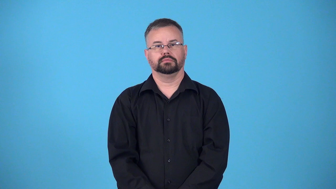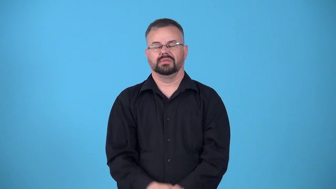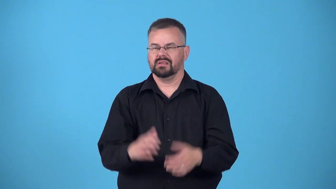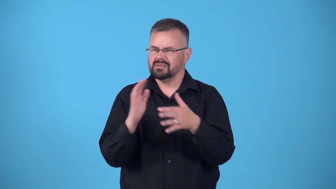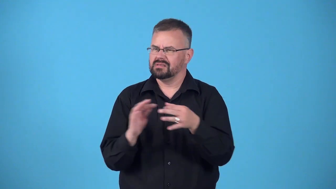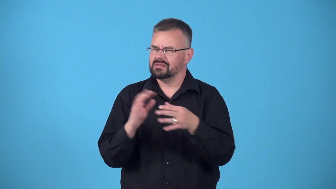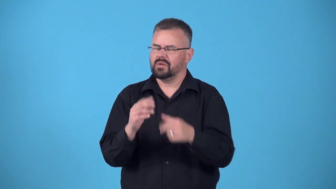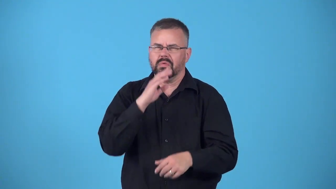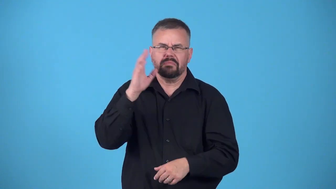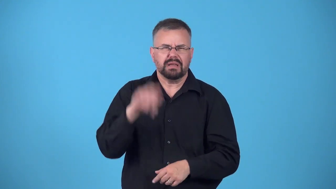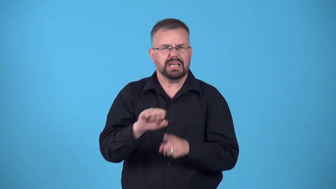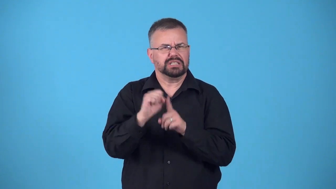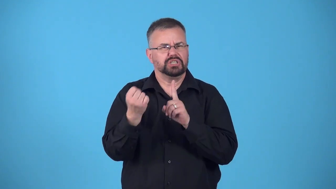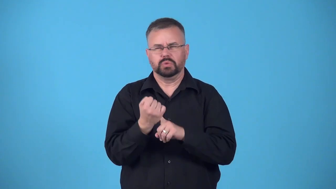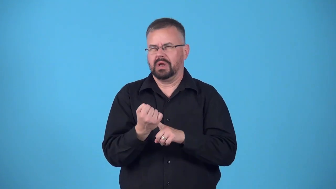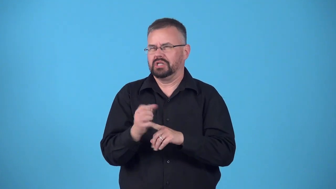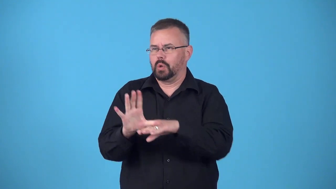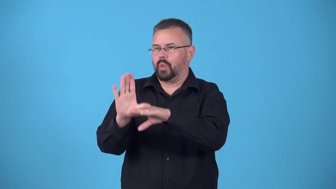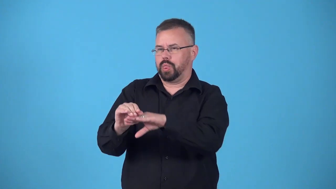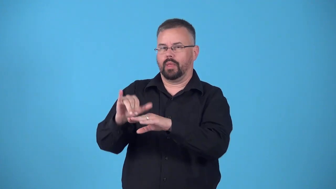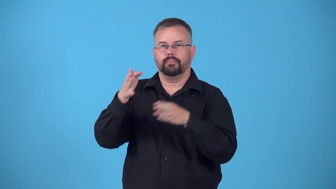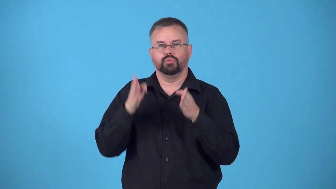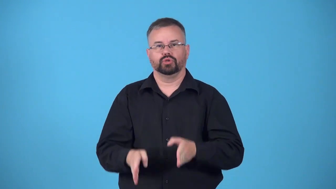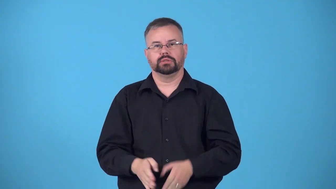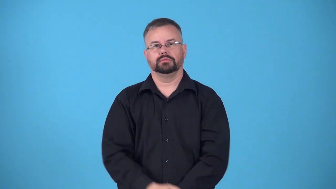rub it in